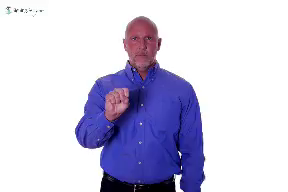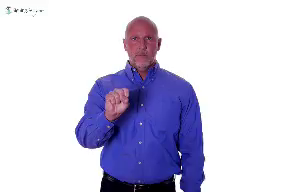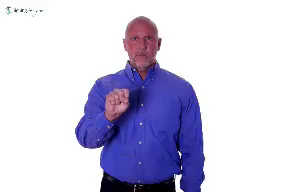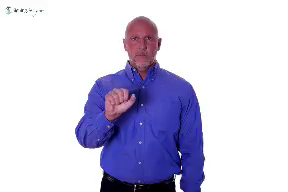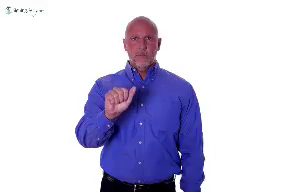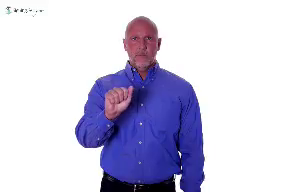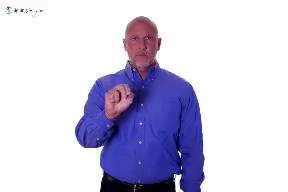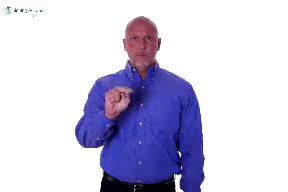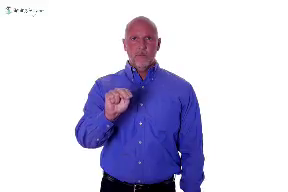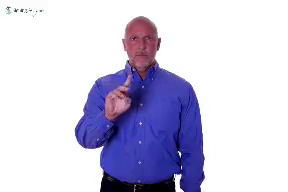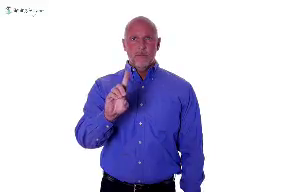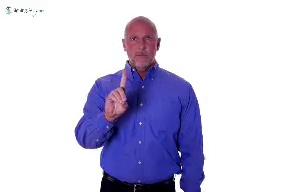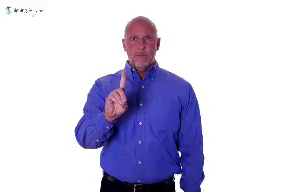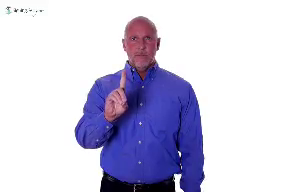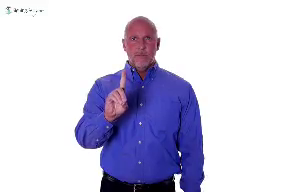Sand